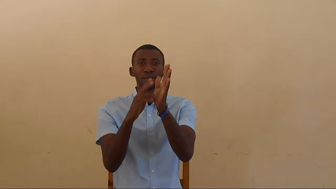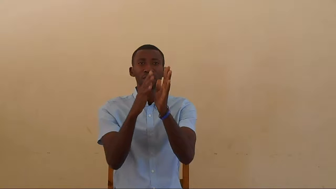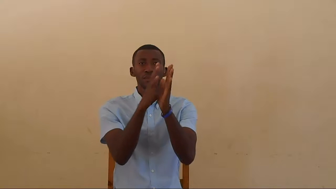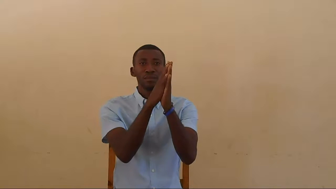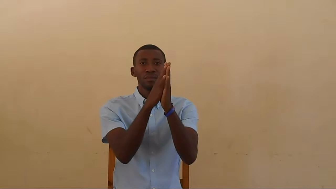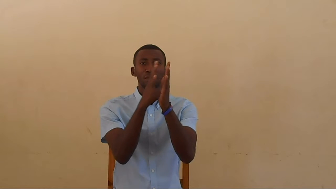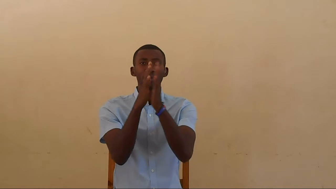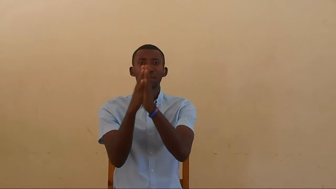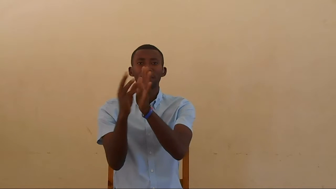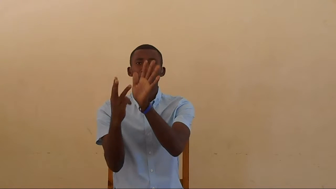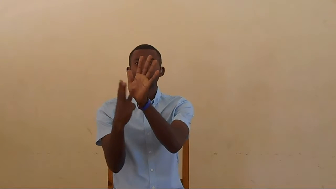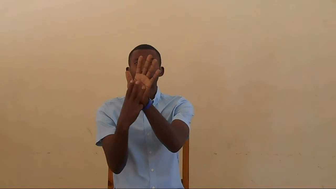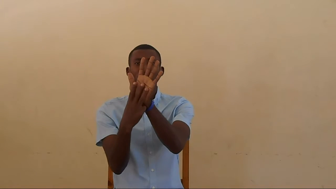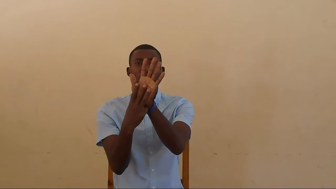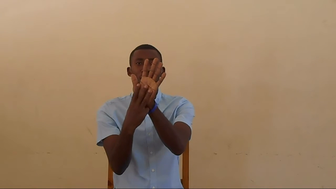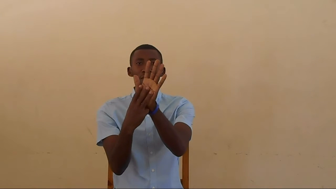number28